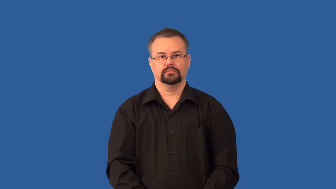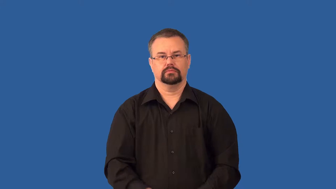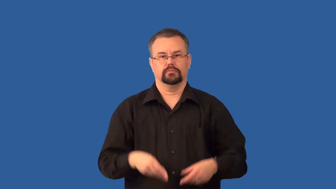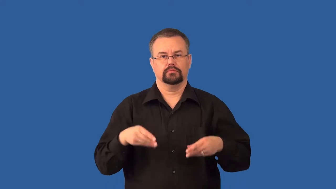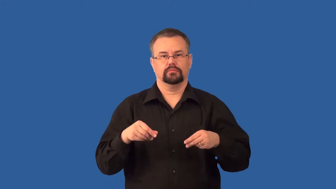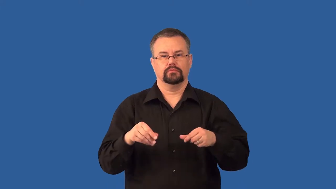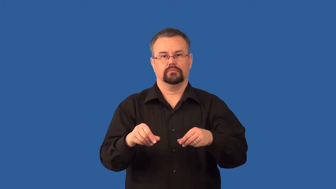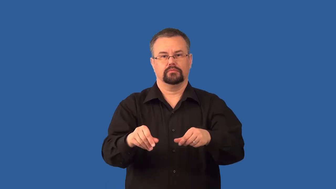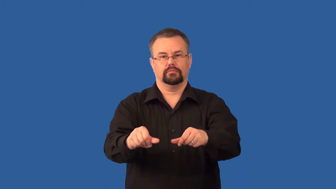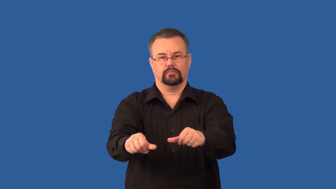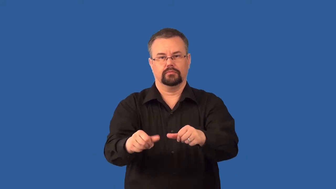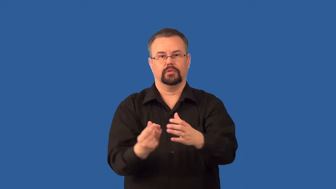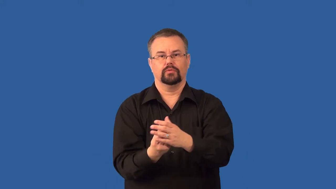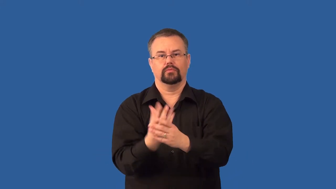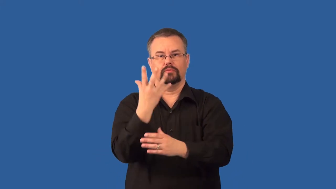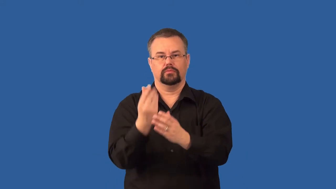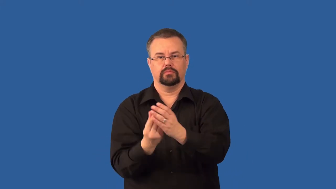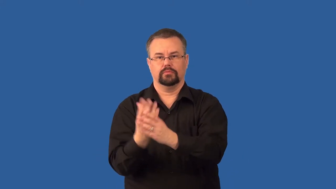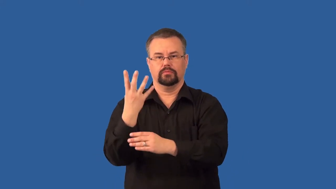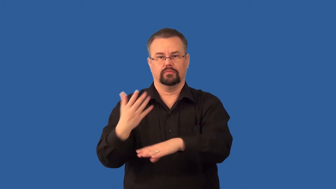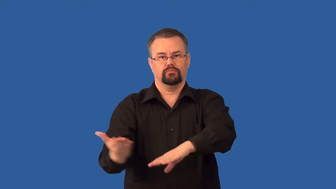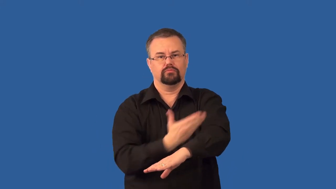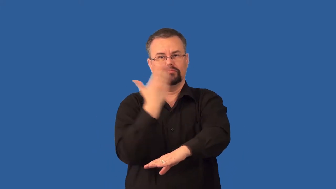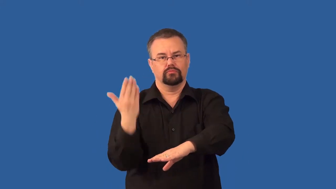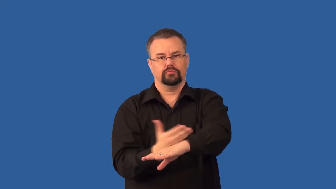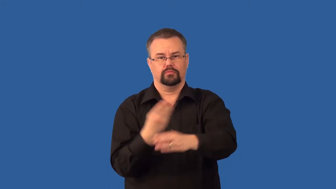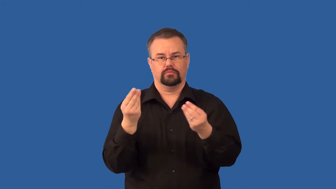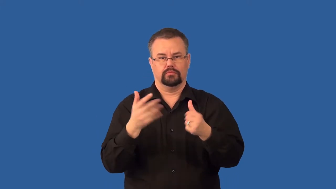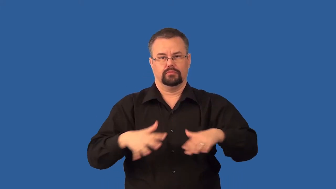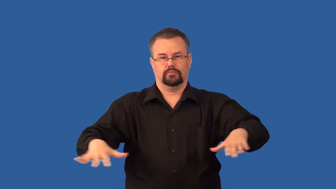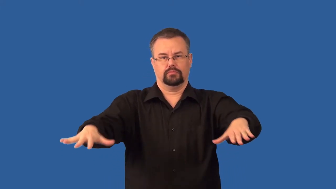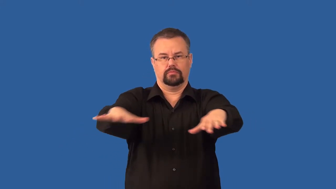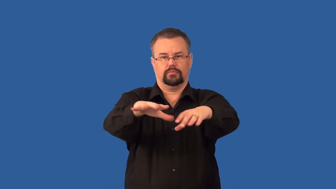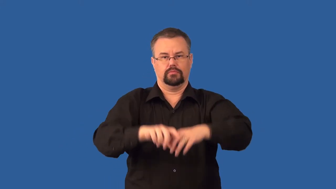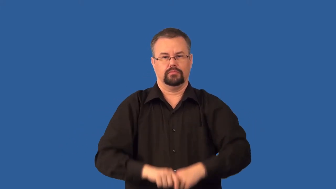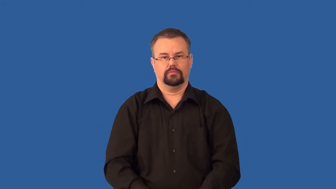reclamation